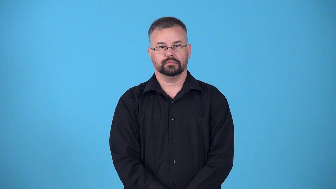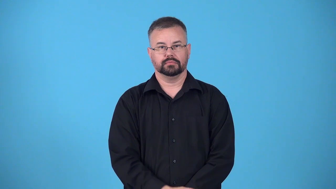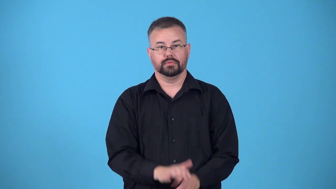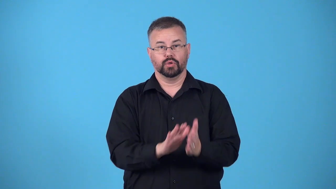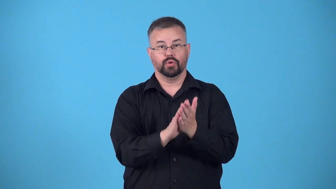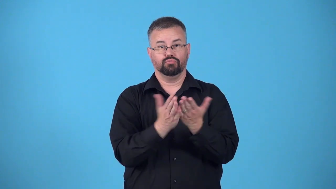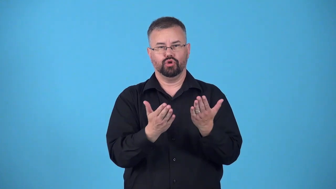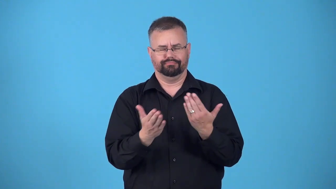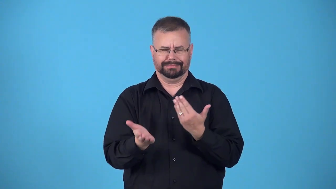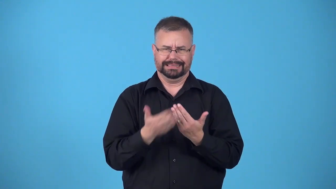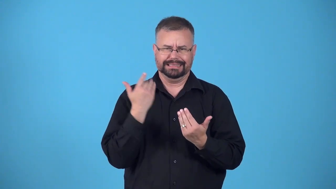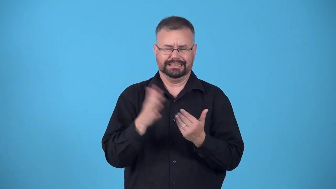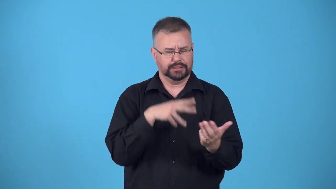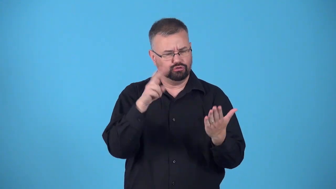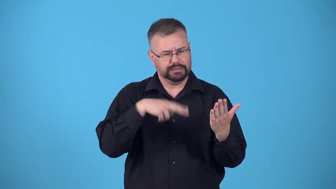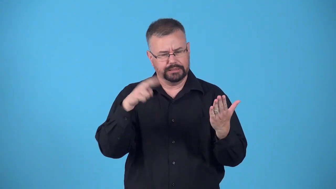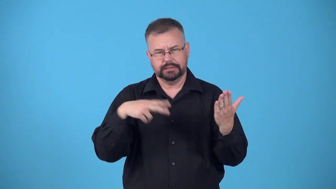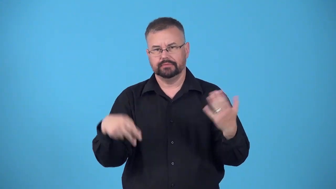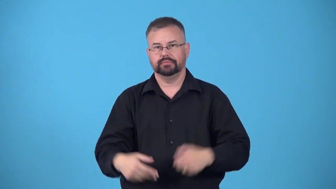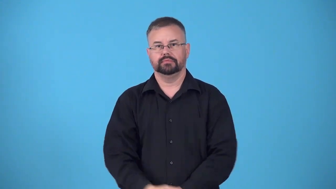easy reader